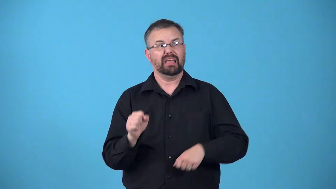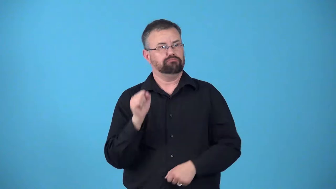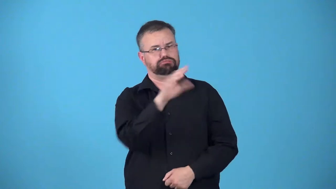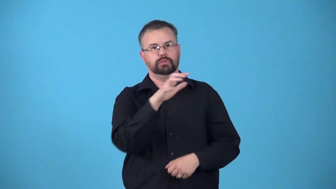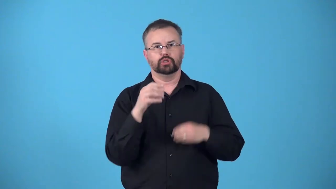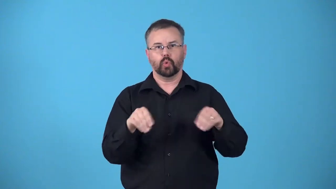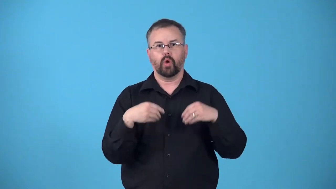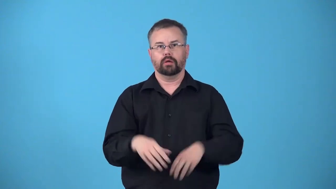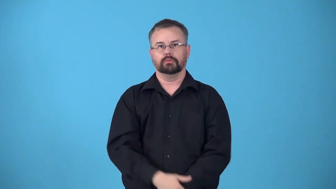return,bring back